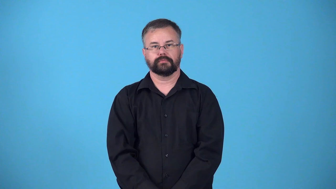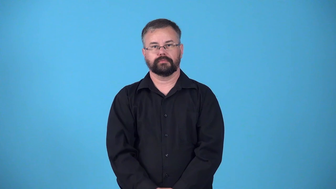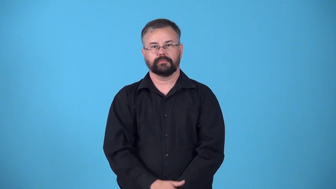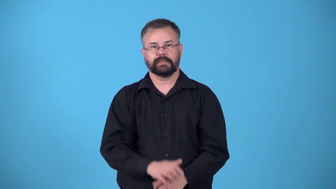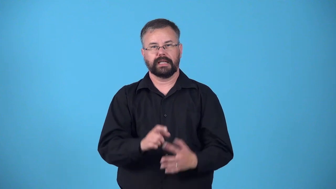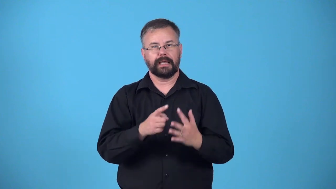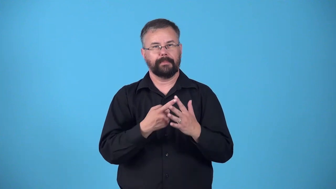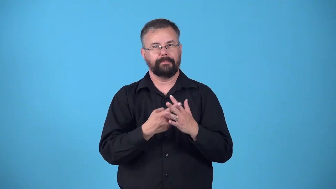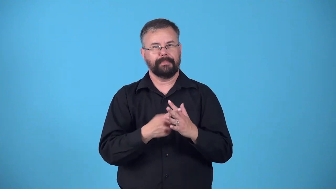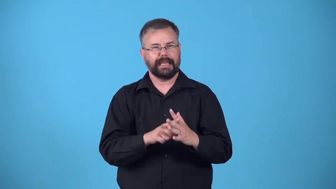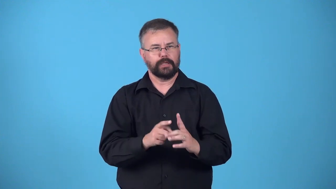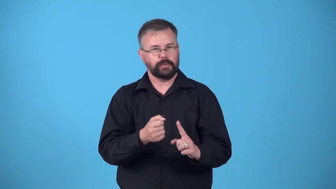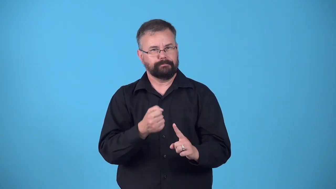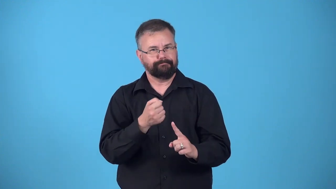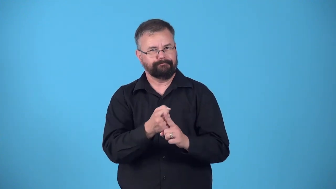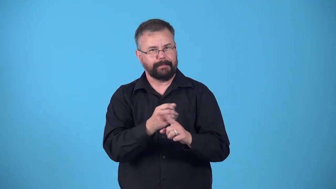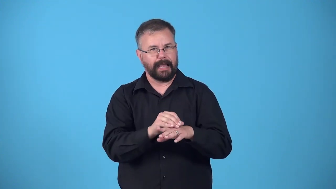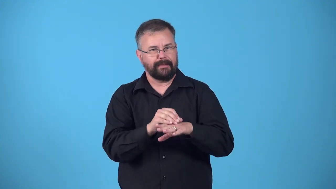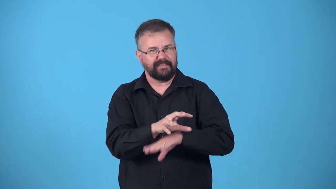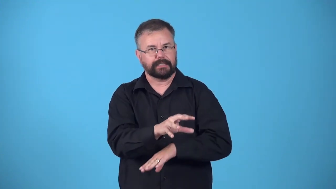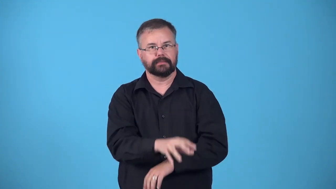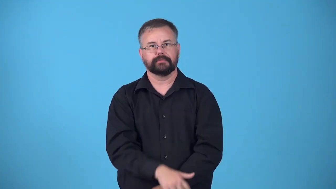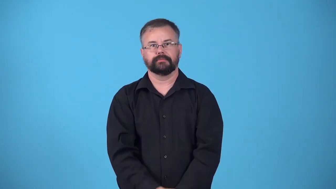enter